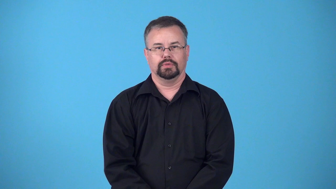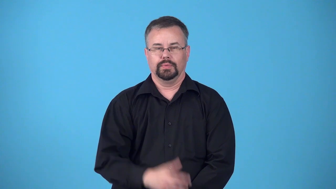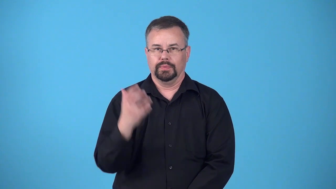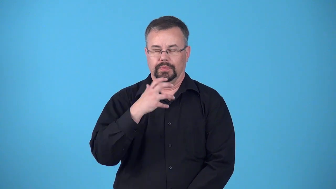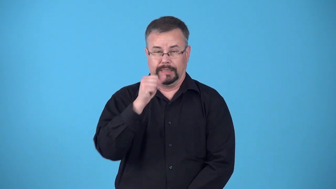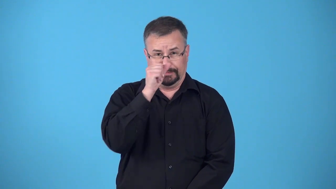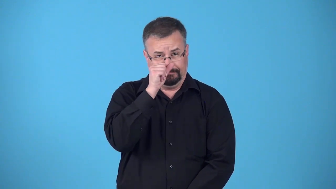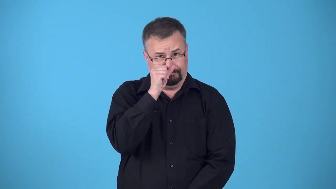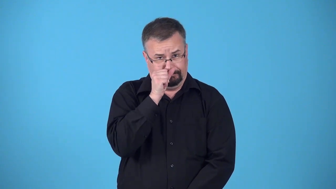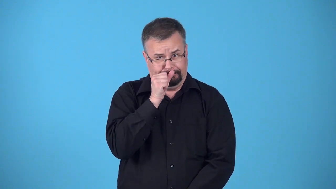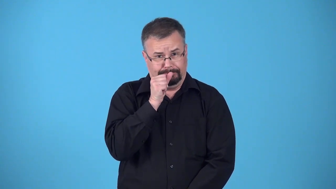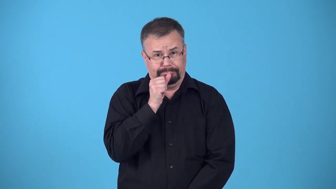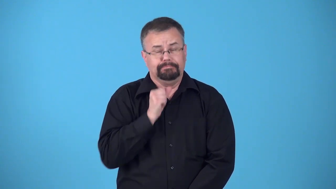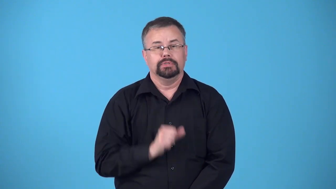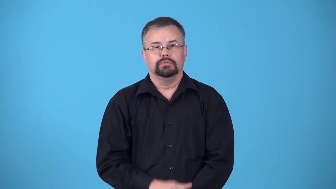patience of Job